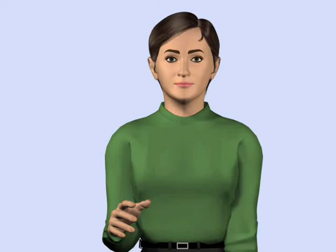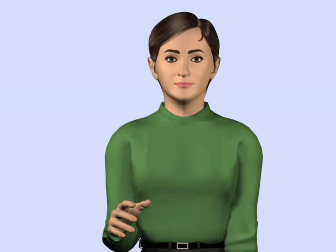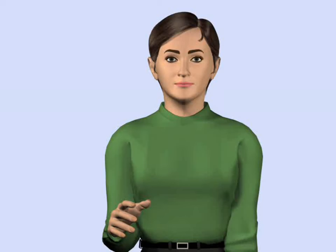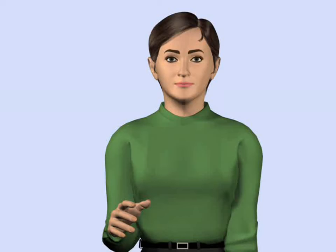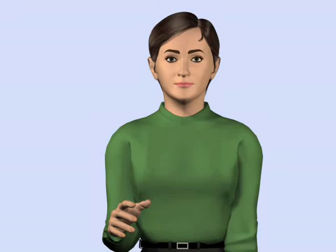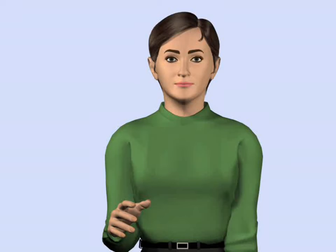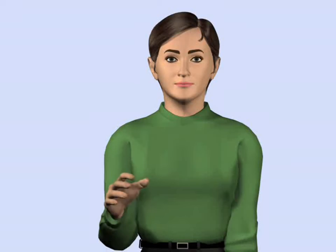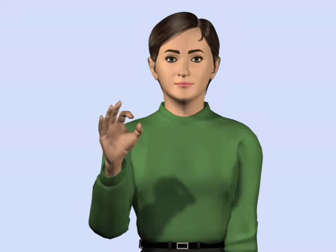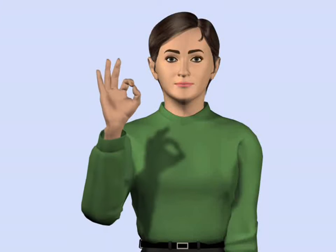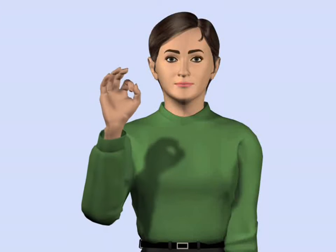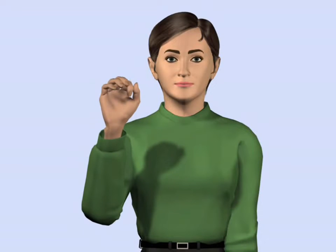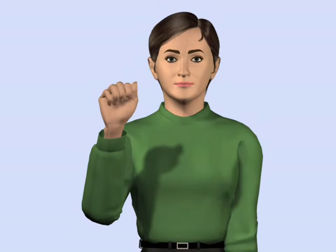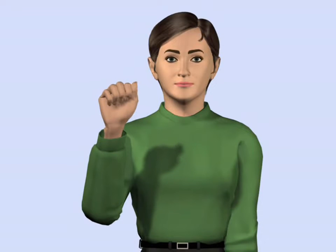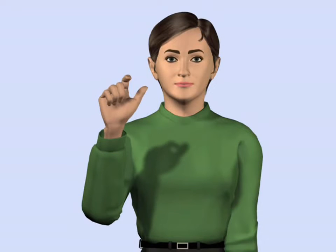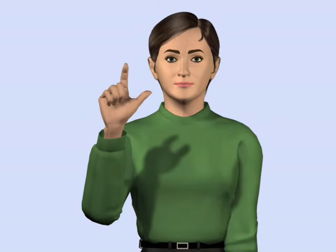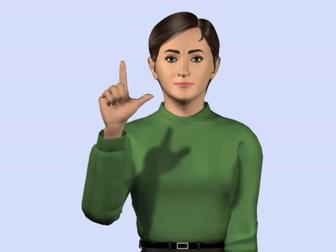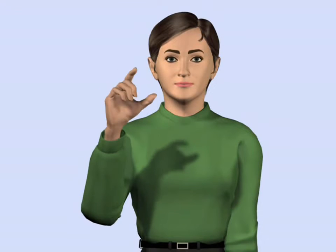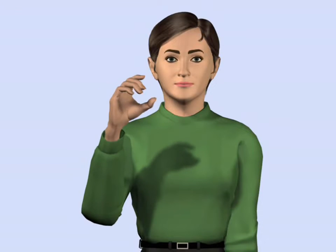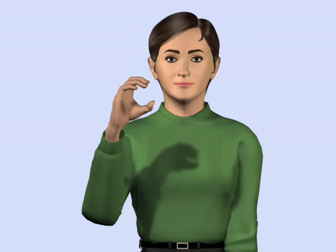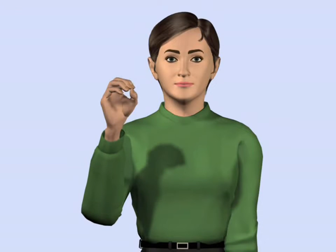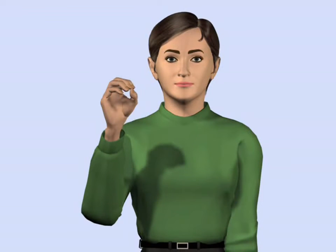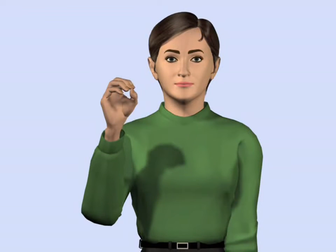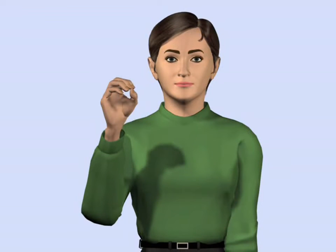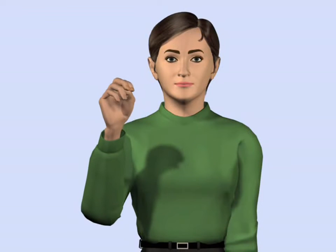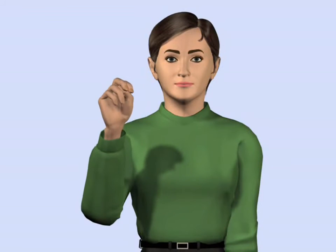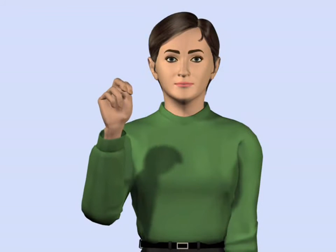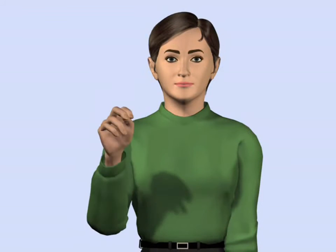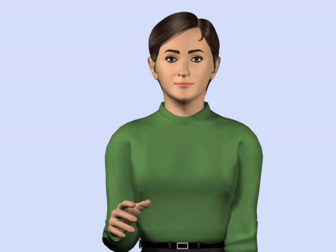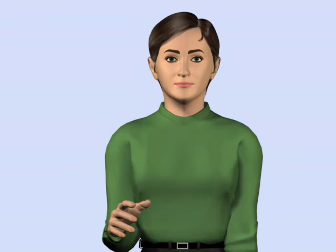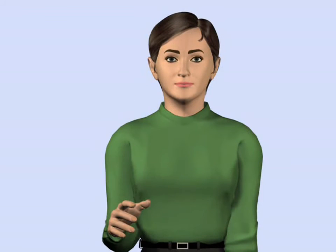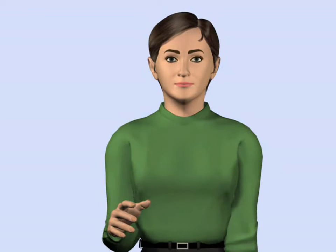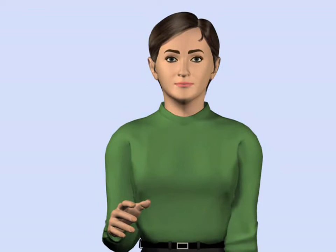falcon